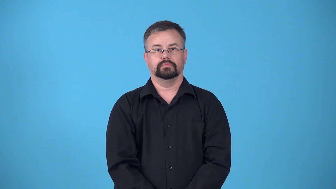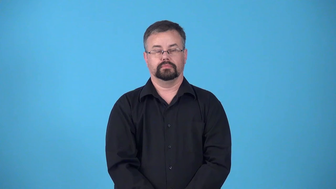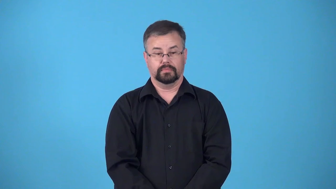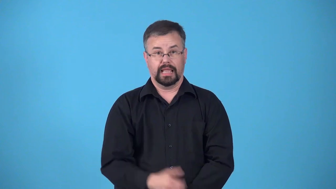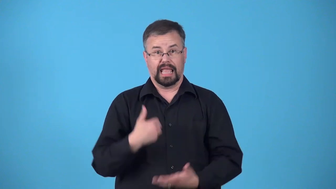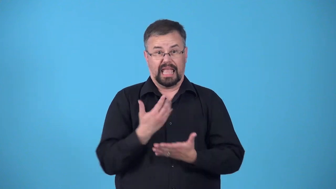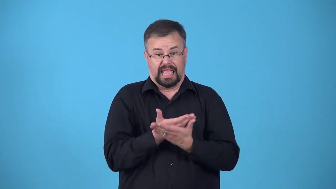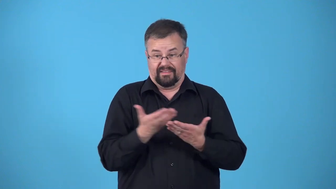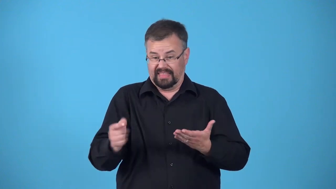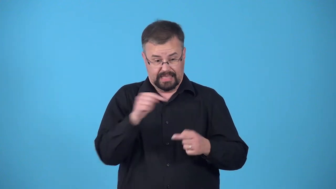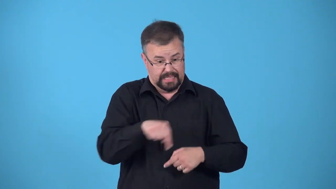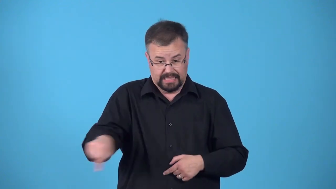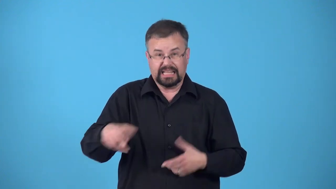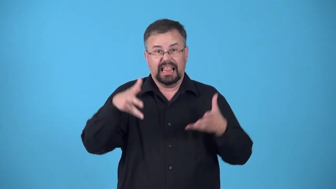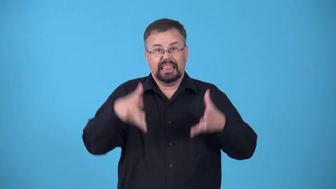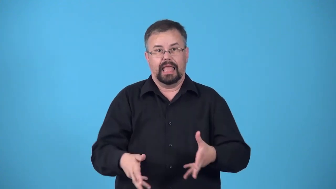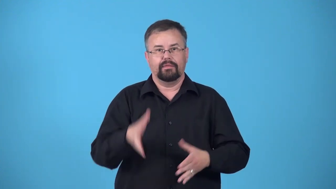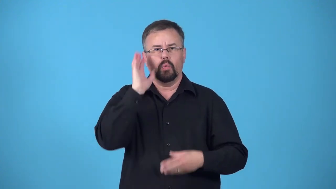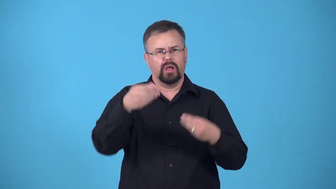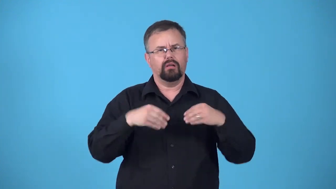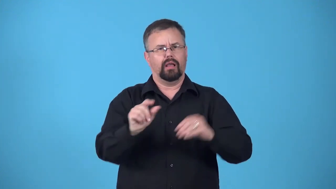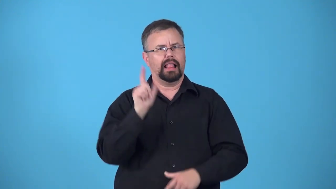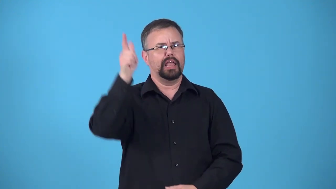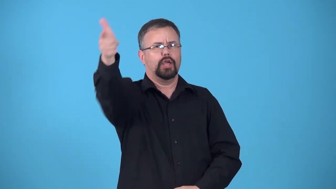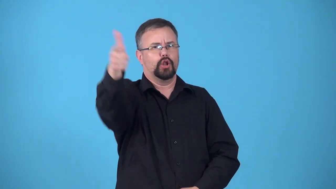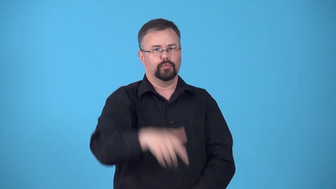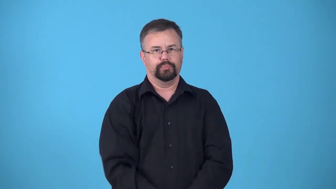carry over